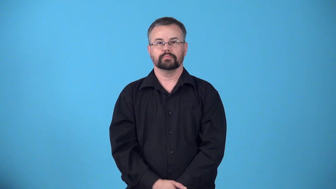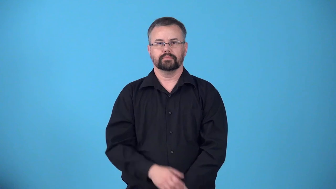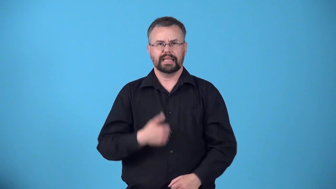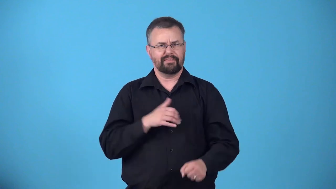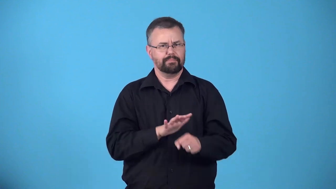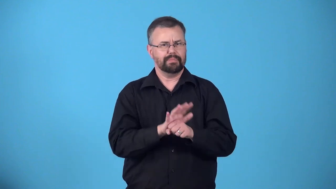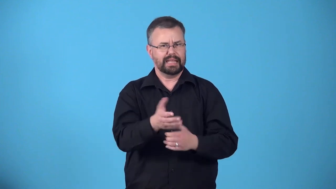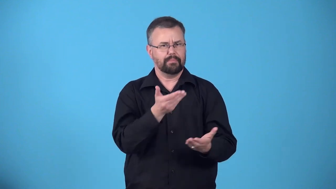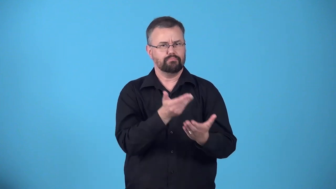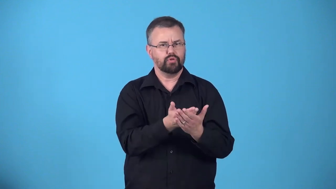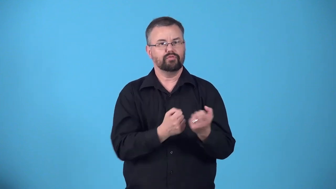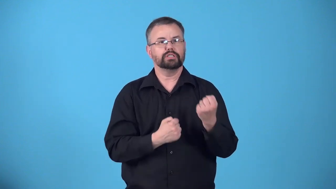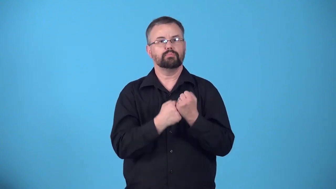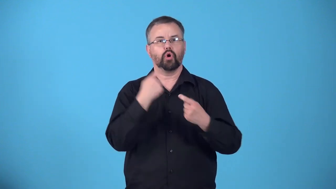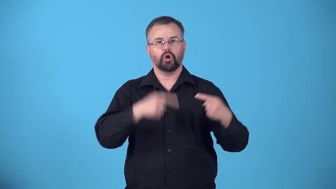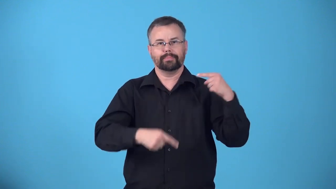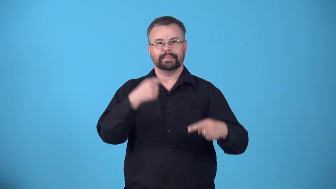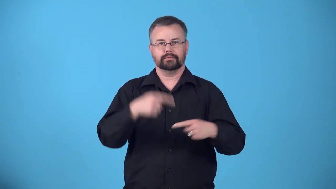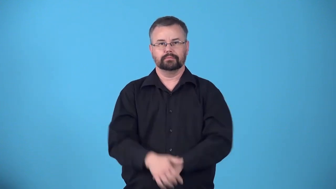armed to the teeth